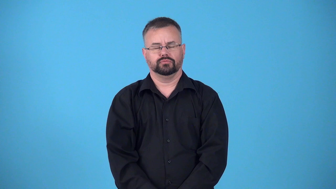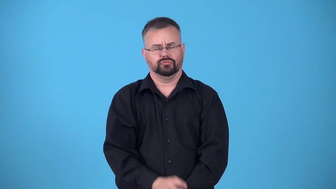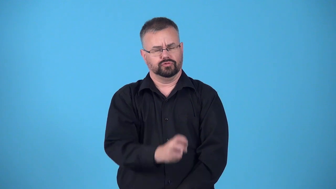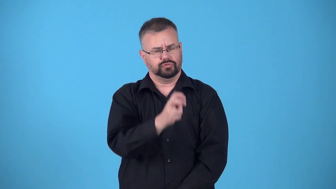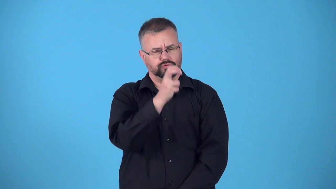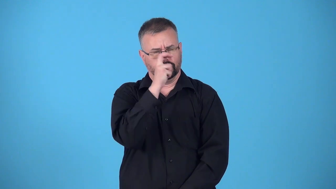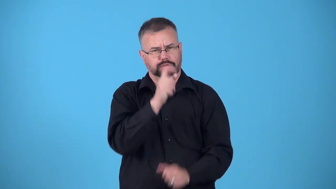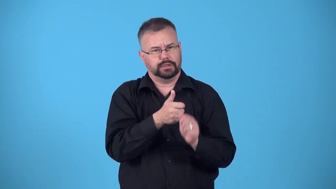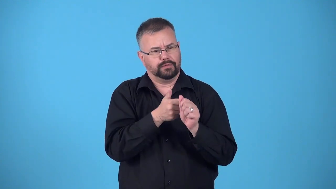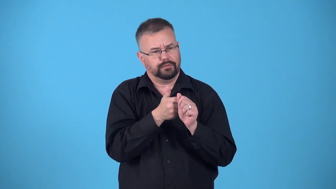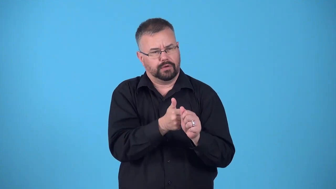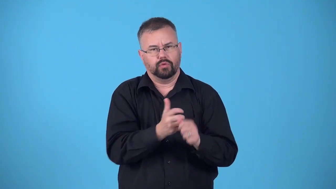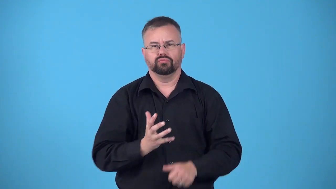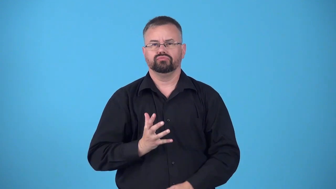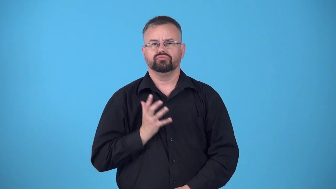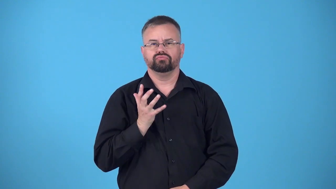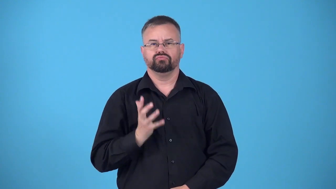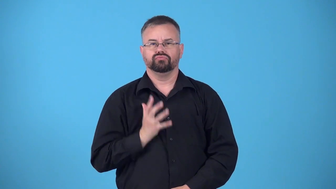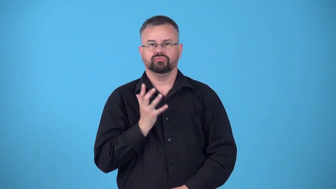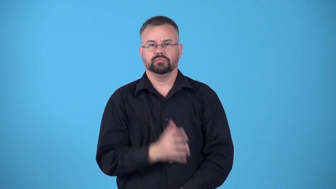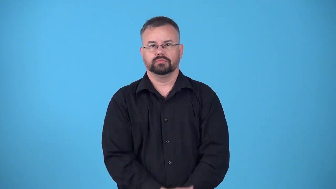punctilious